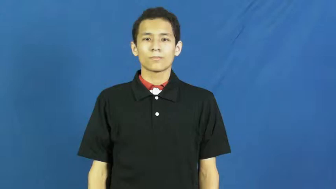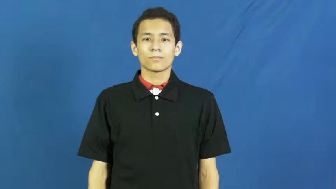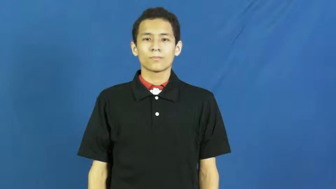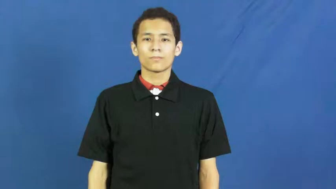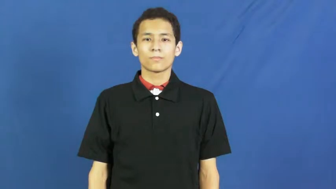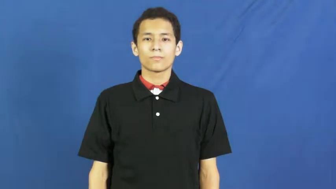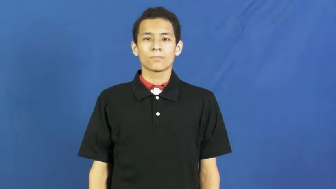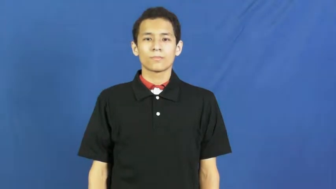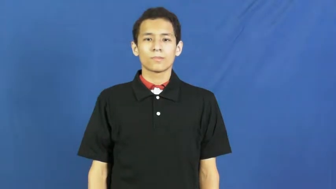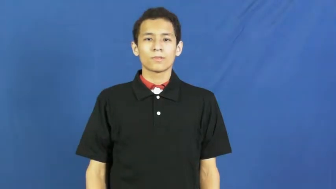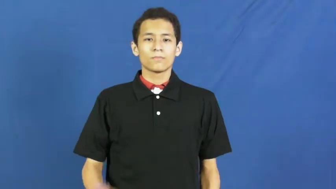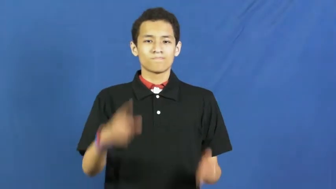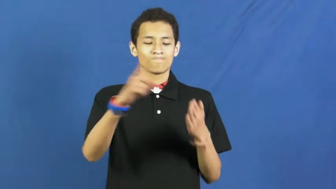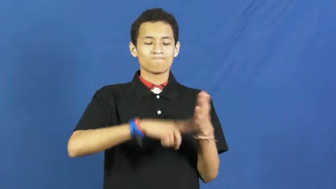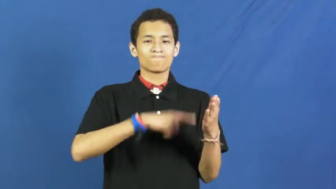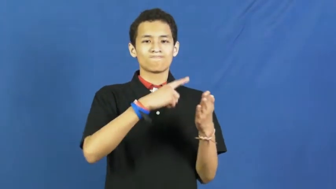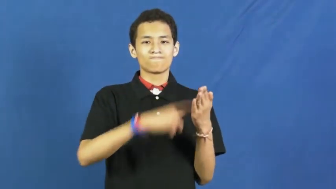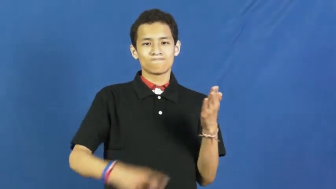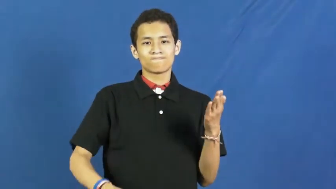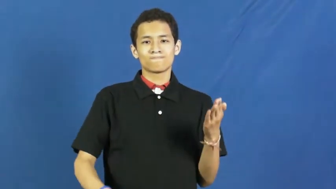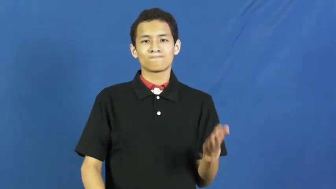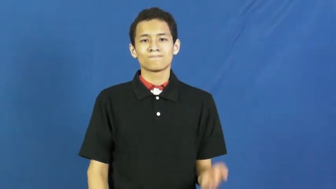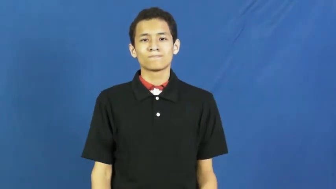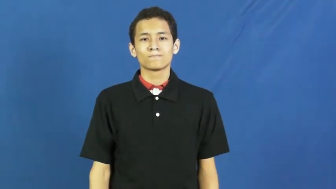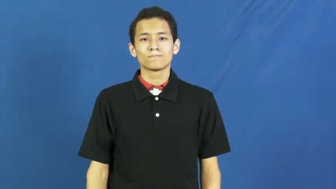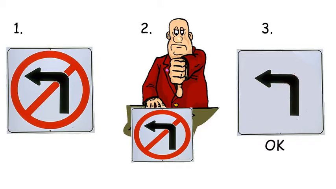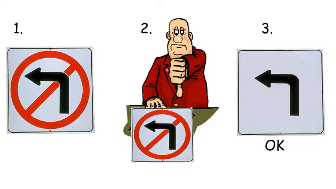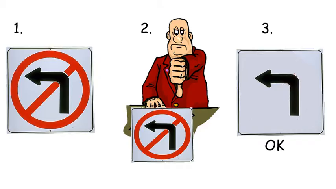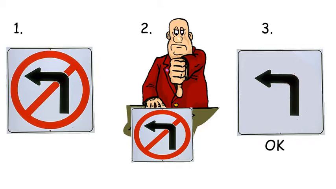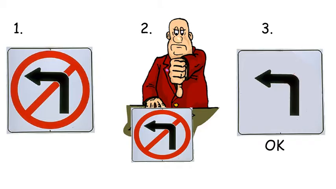scrap,revoke,strike down,abrogate